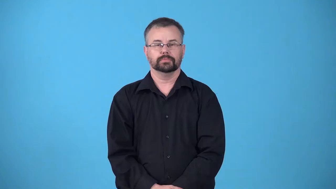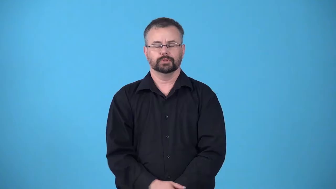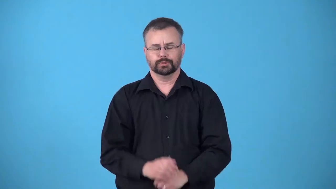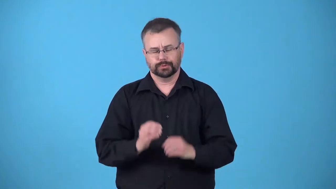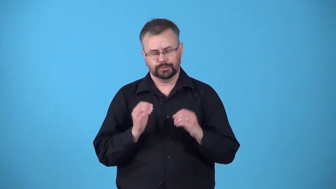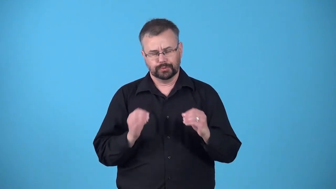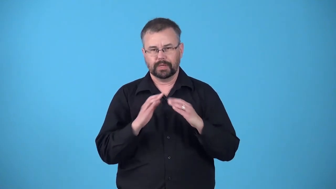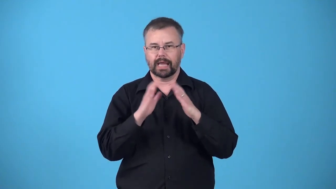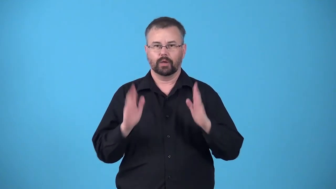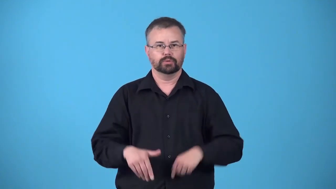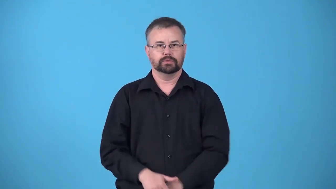houseless